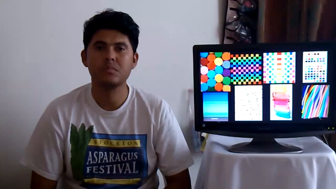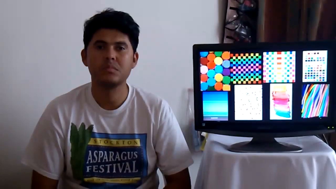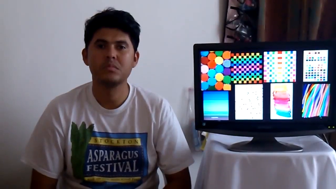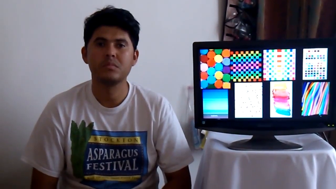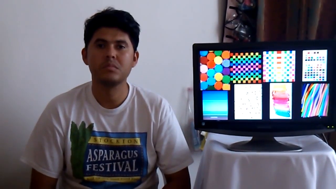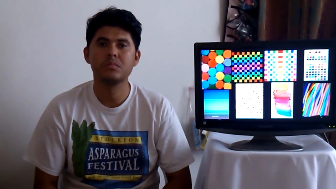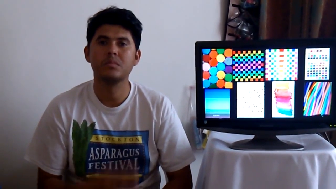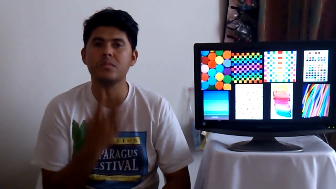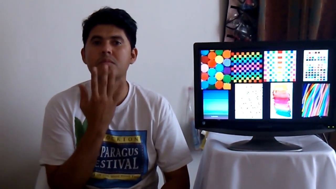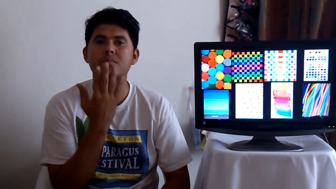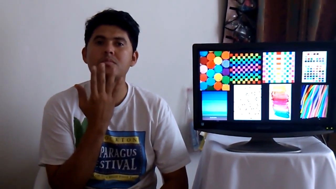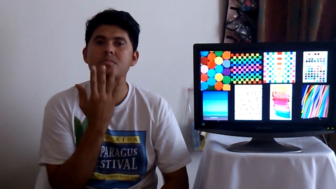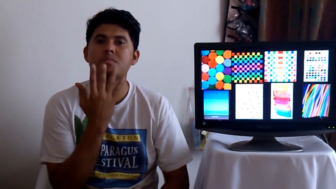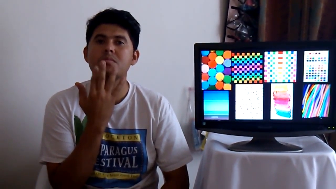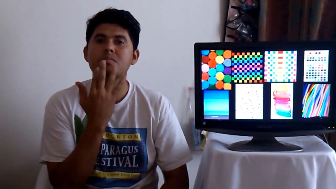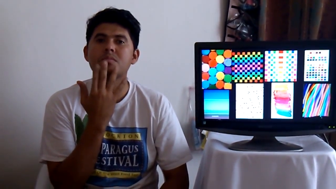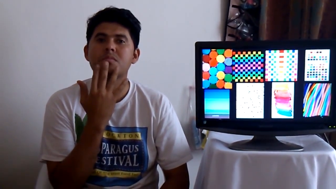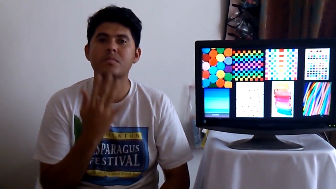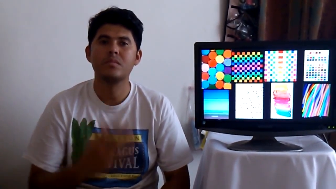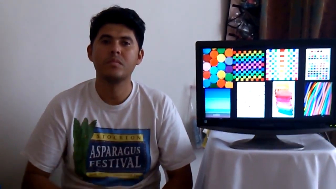color